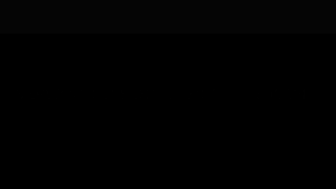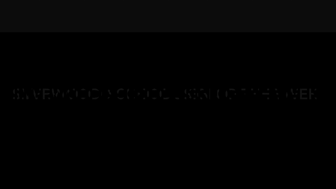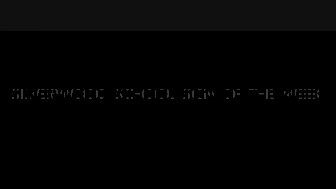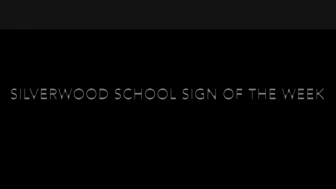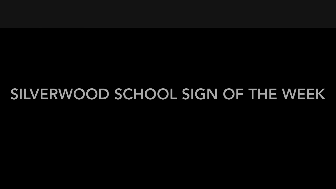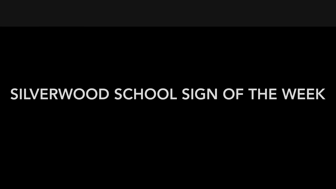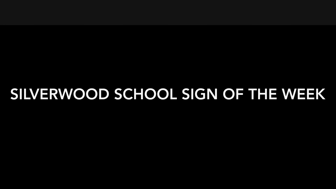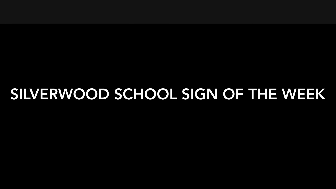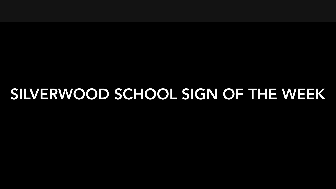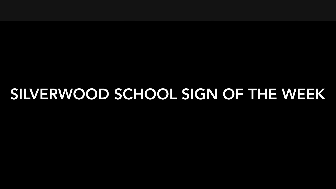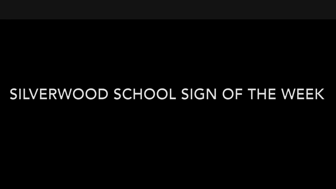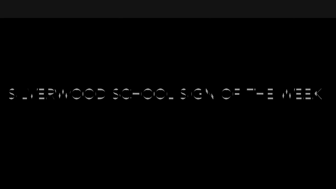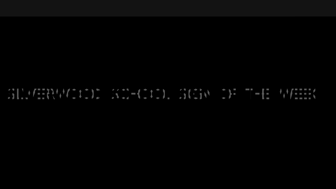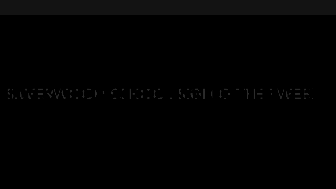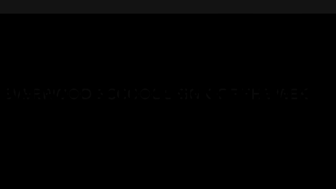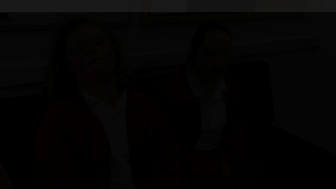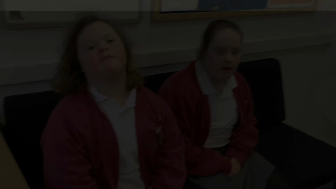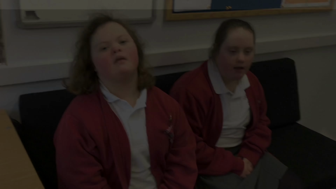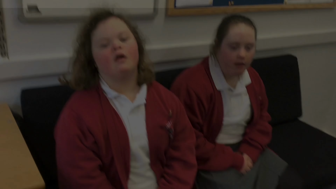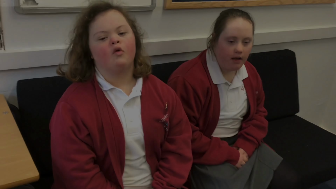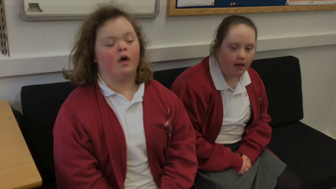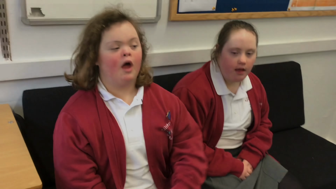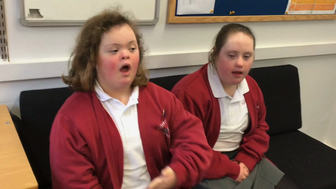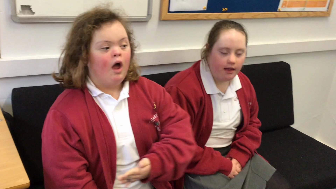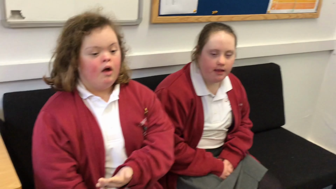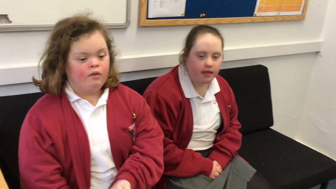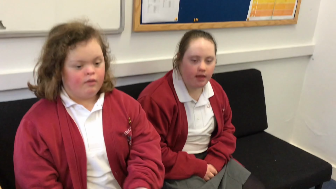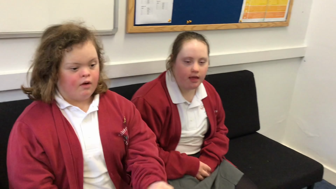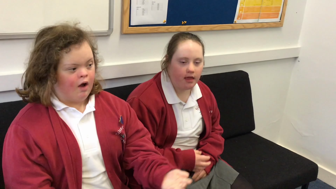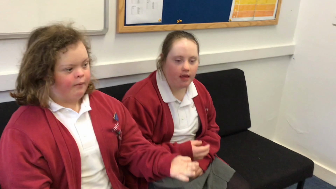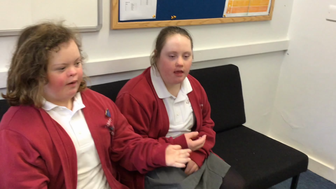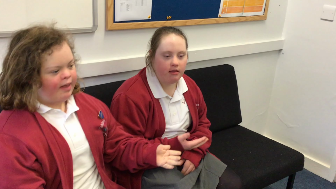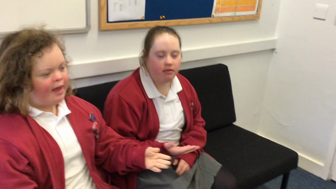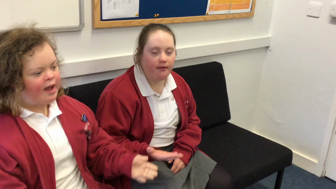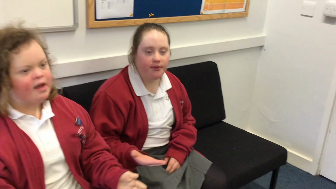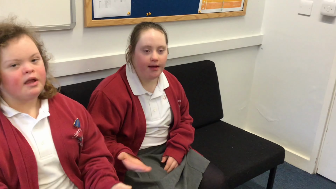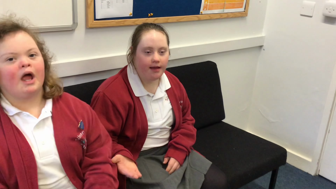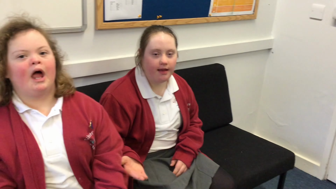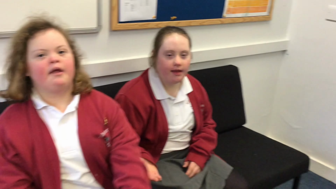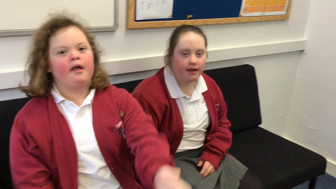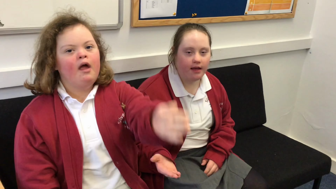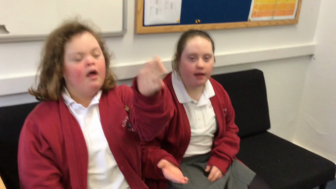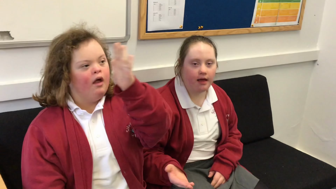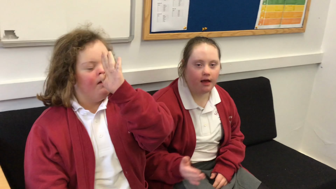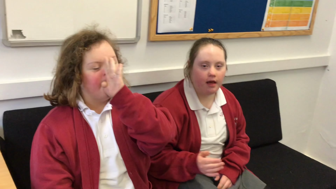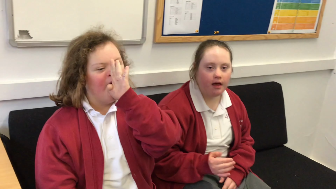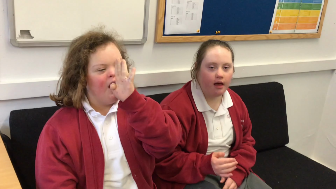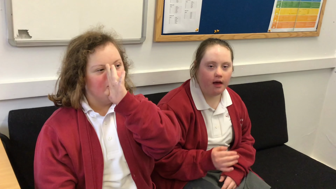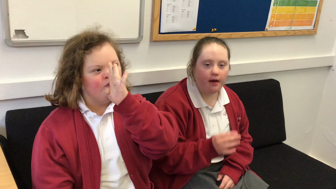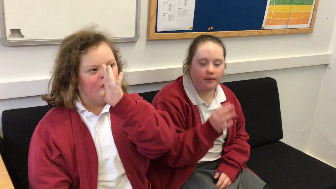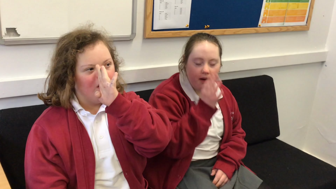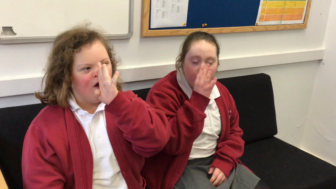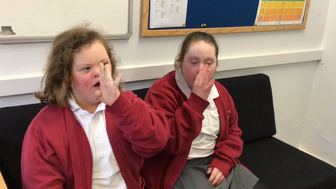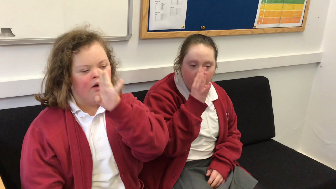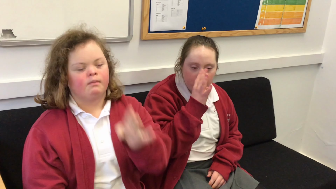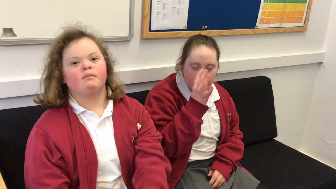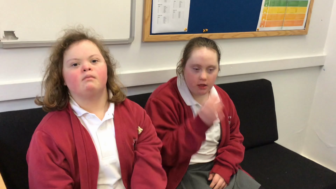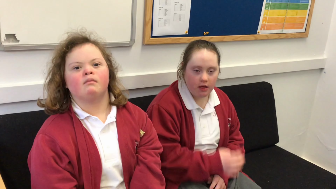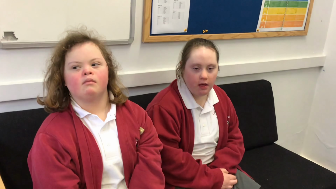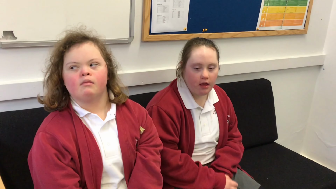public and private